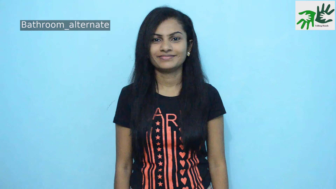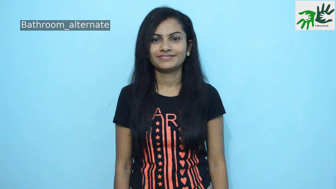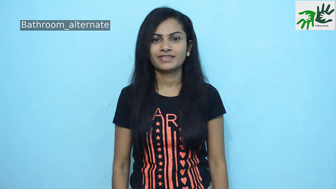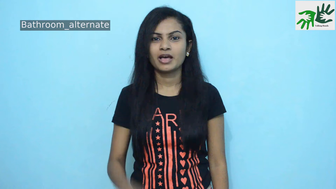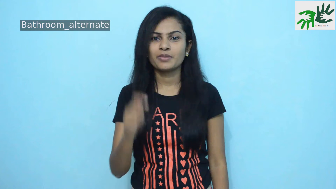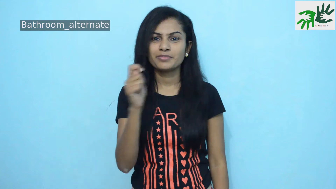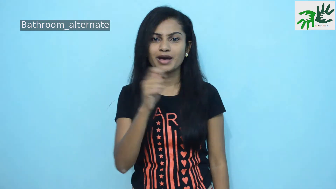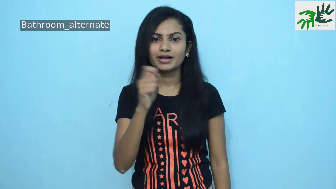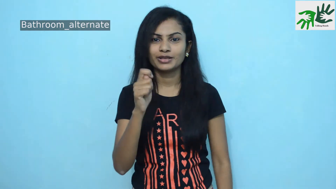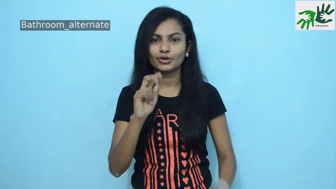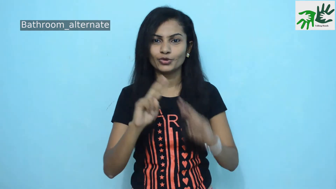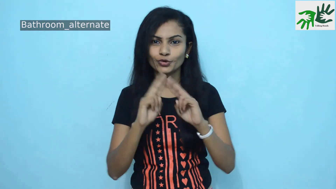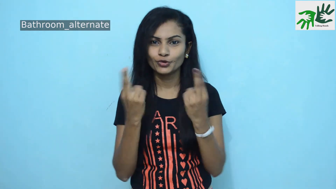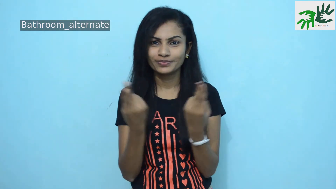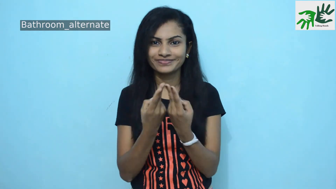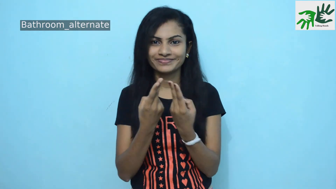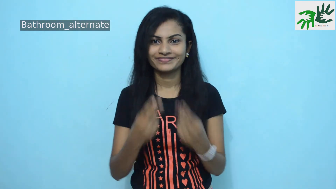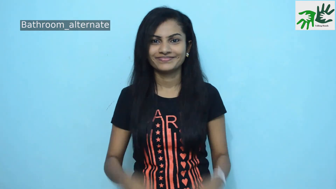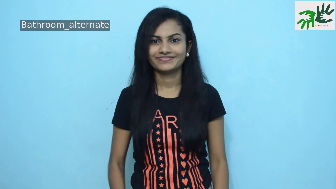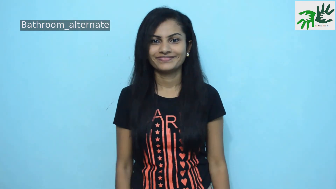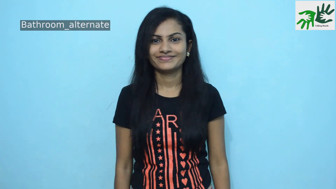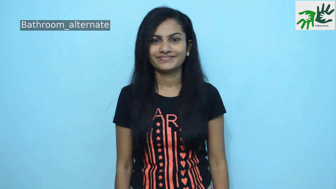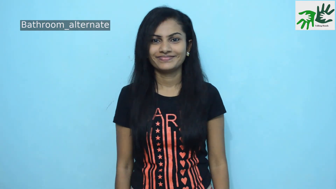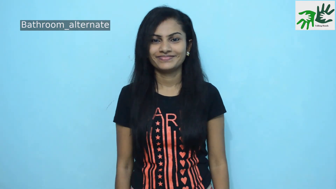Bathroom